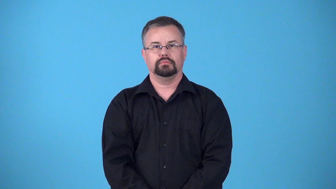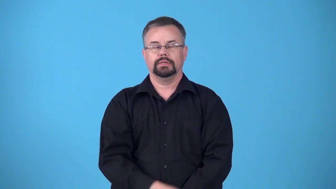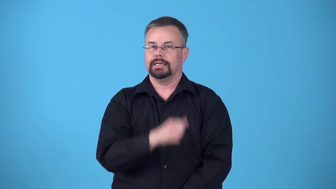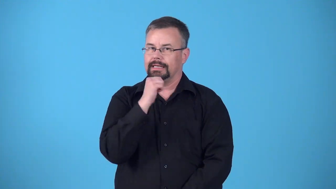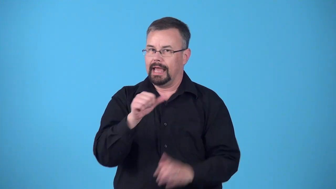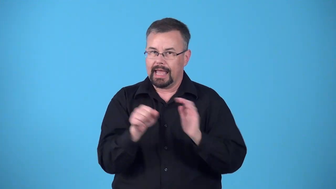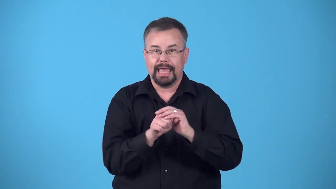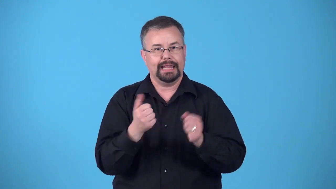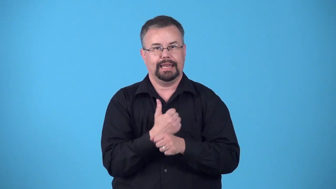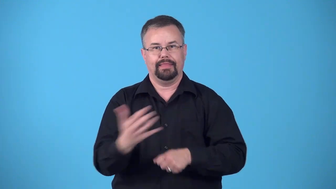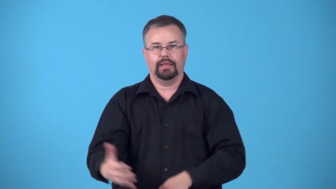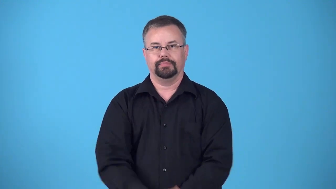nothing up my sleeve